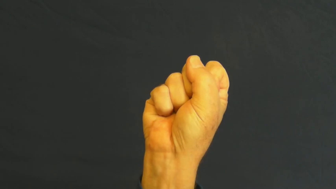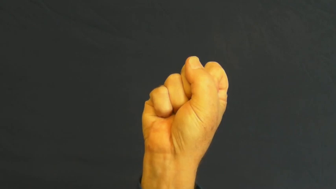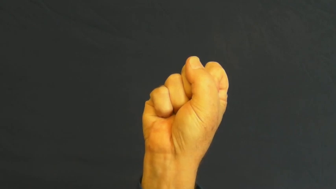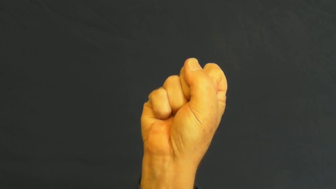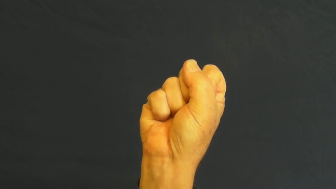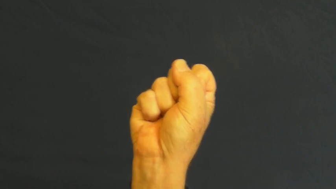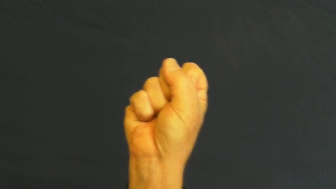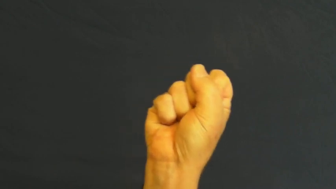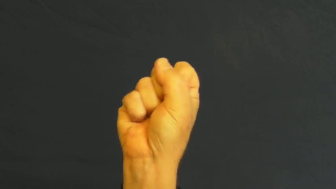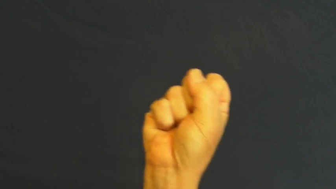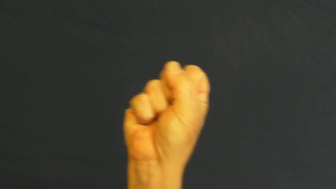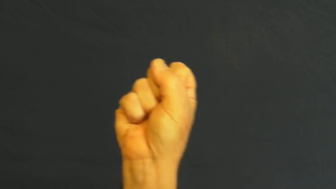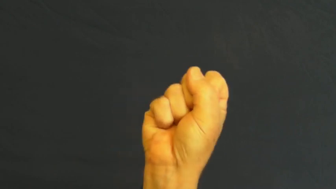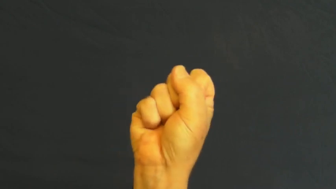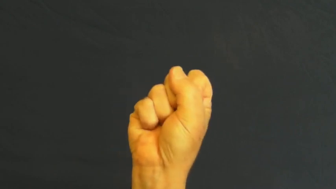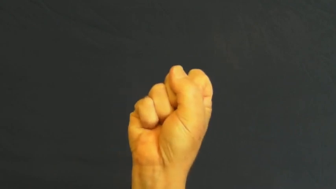Salem,OR,Seattle,WA,Smyrna,DE,Spartanburg,SC,Springfield,VT,Statesville,NC